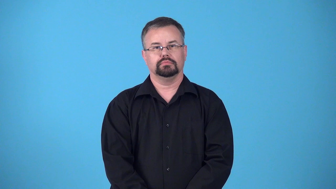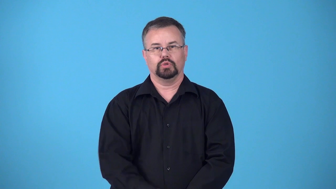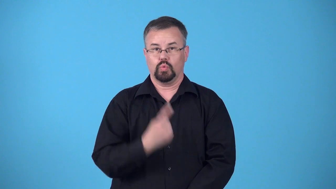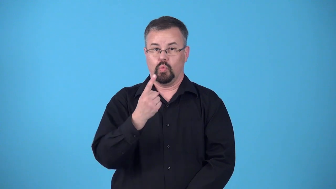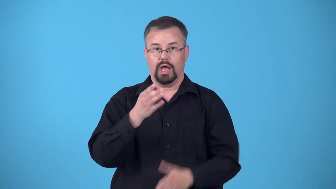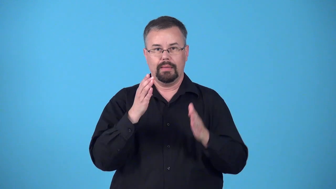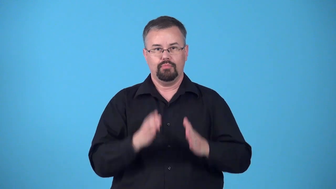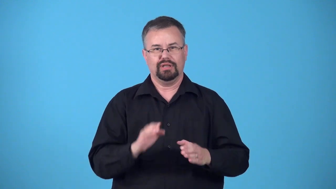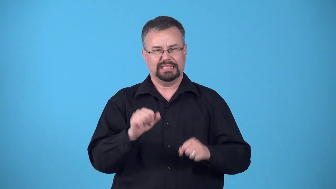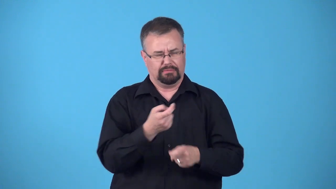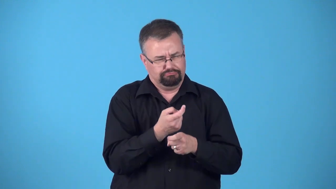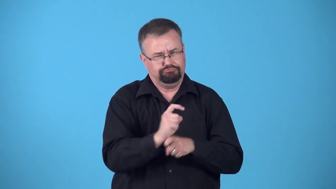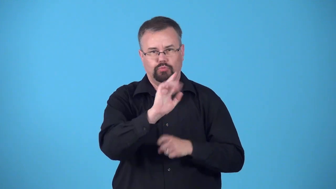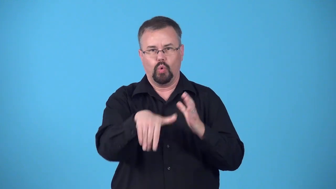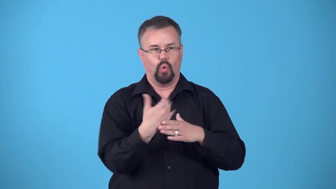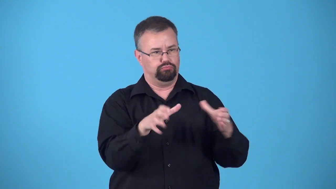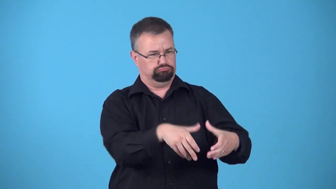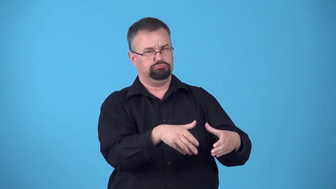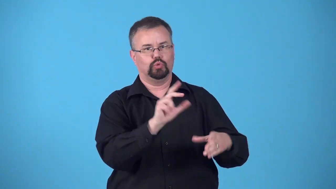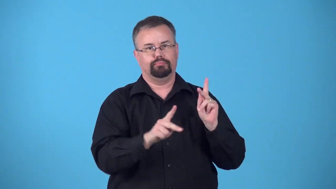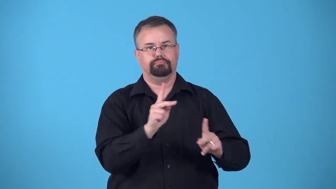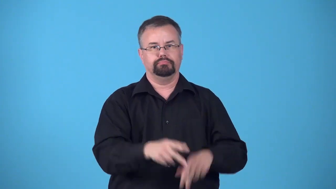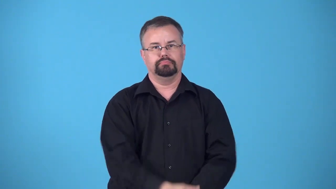one bad apple spoils the whole barrel